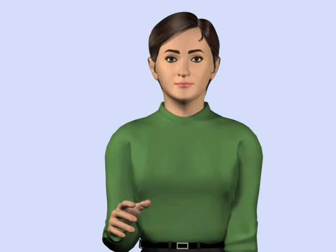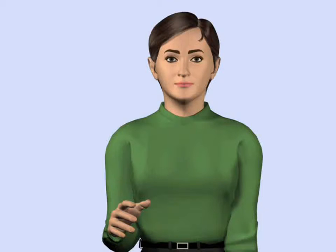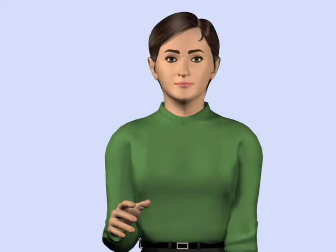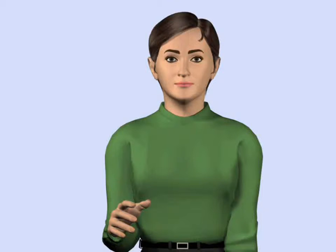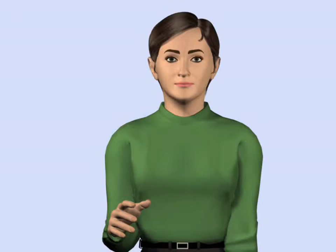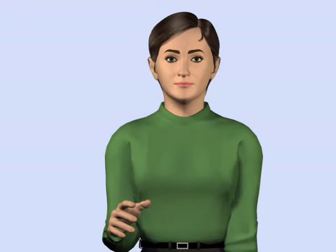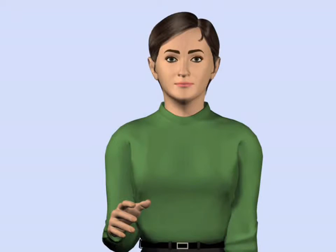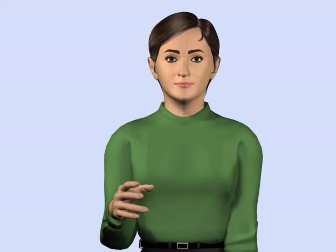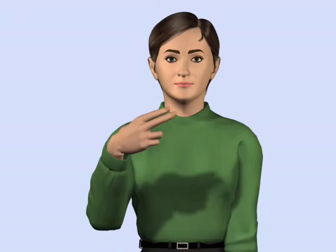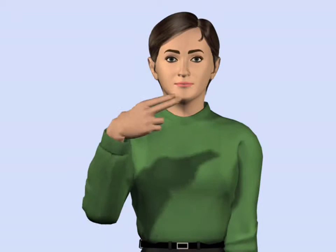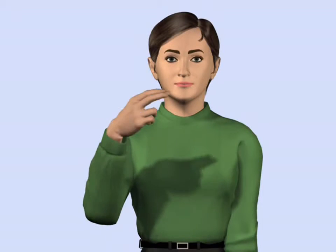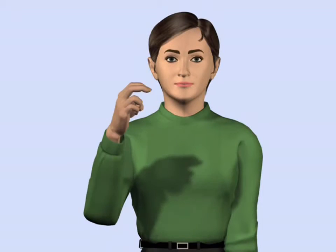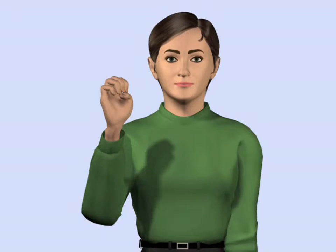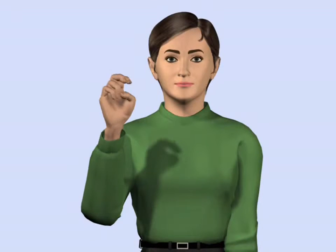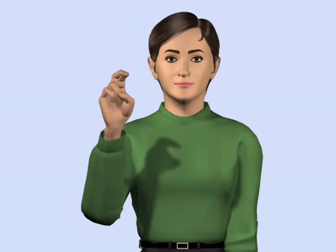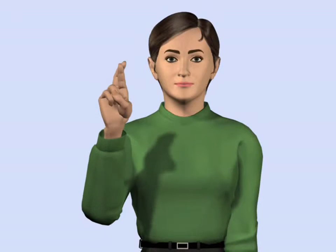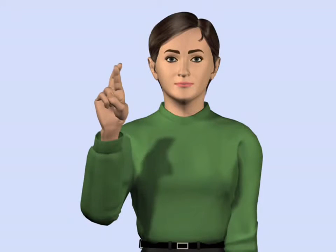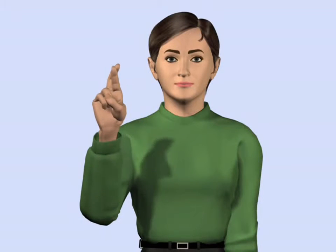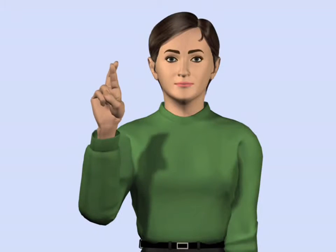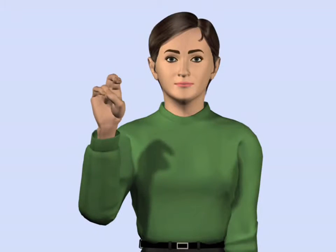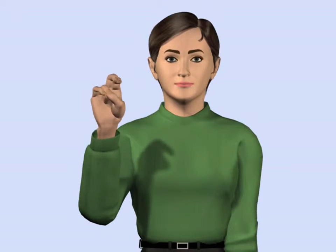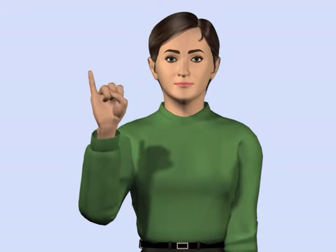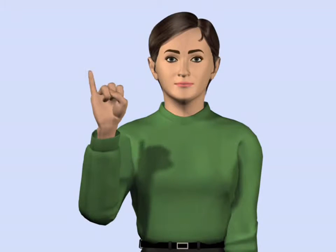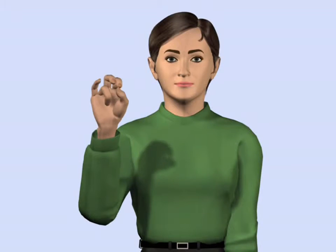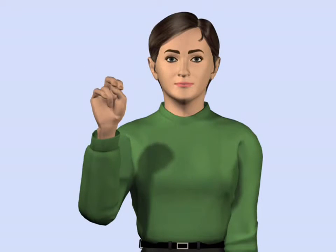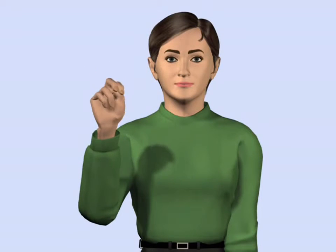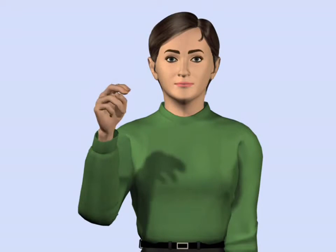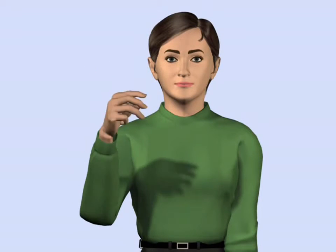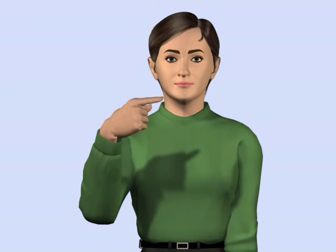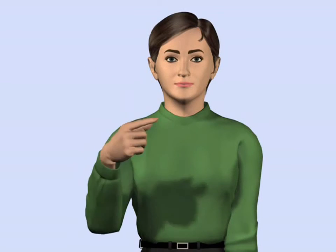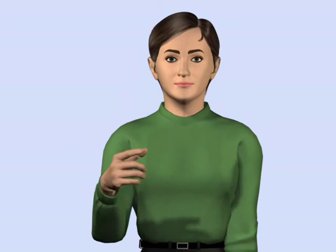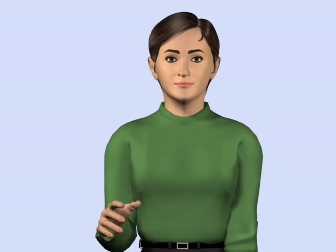herring